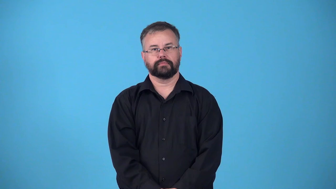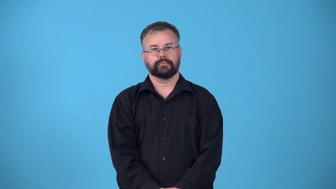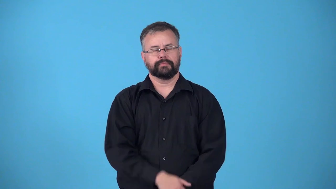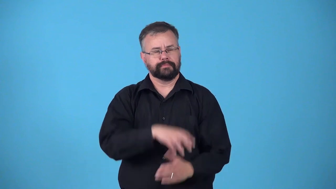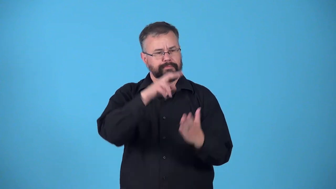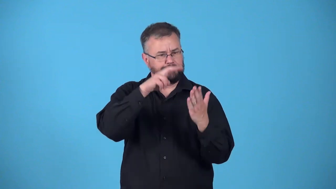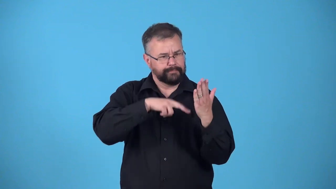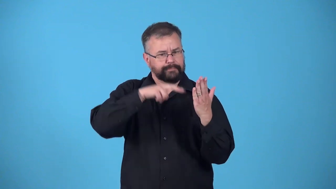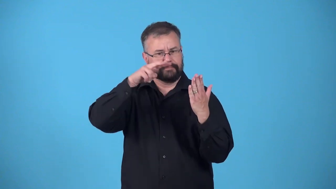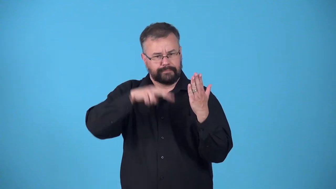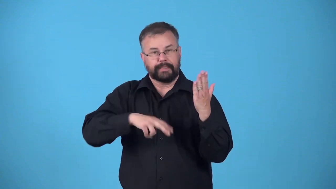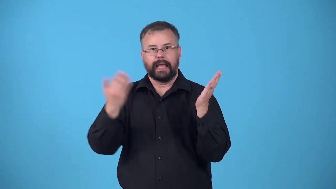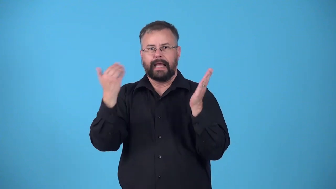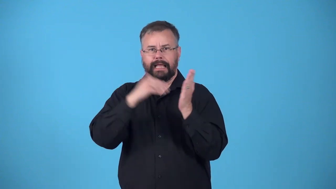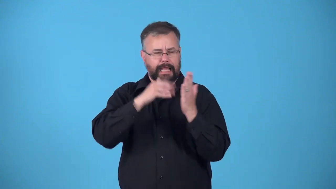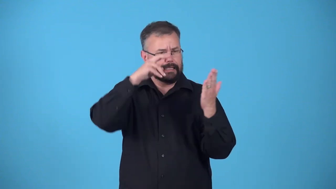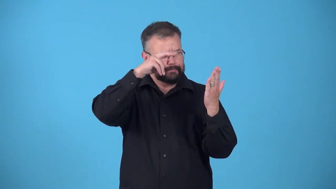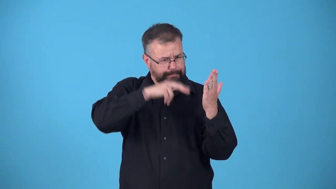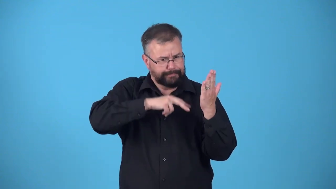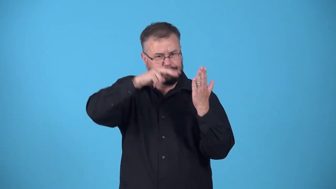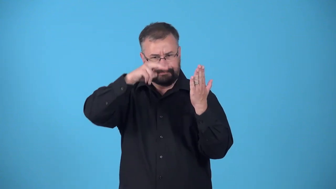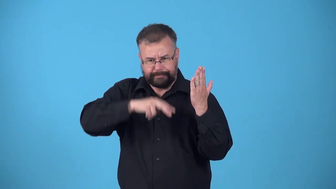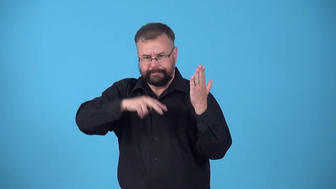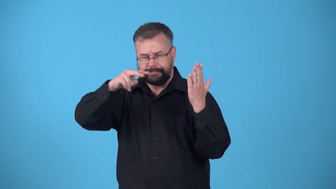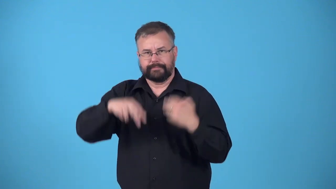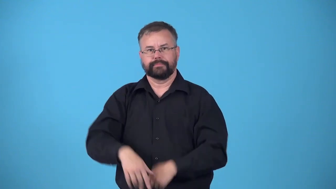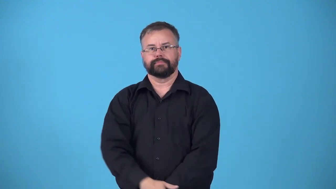go through, read over